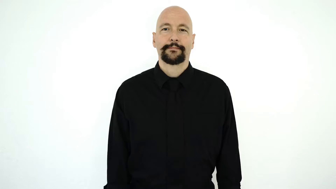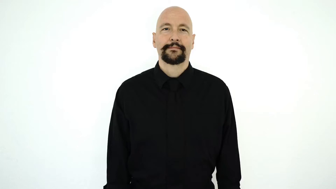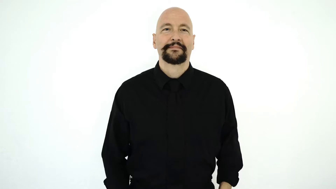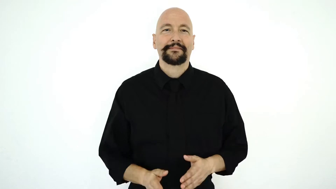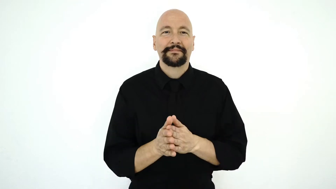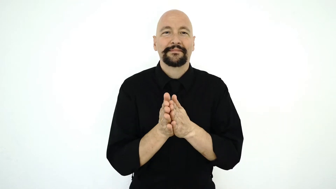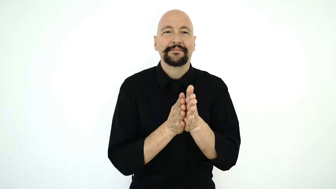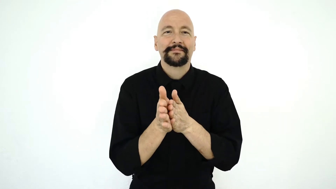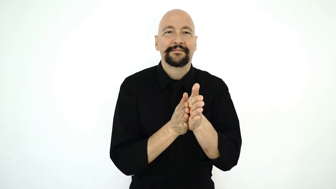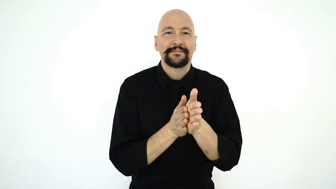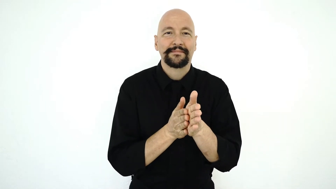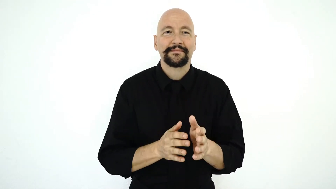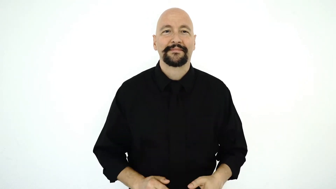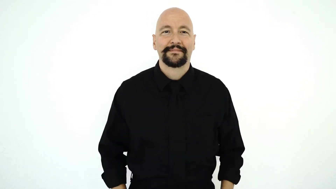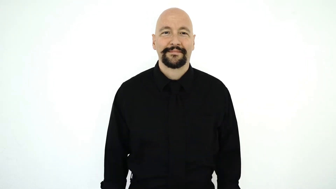ENTHUSIASM/enthusiastic/caffeine/motivated